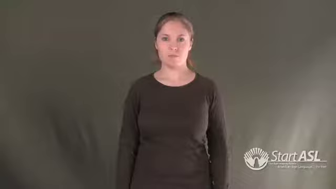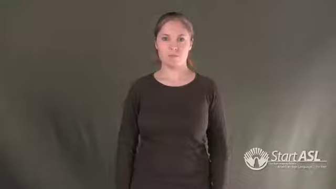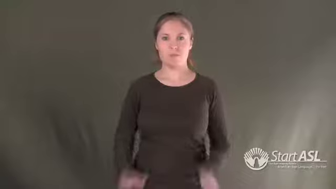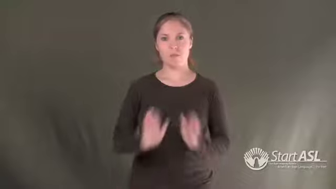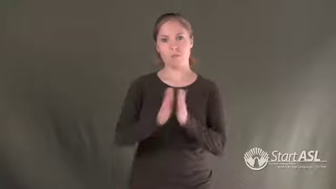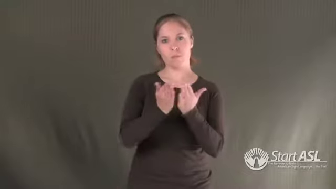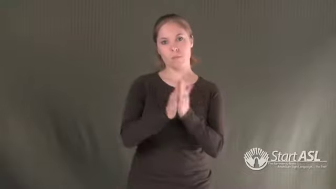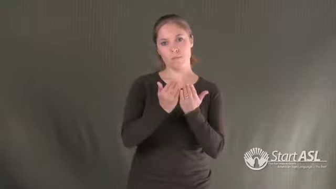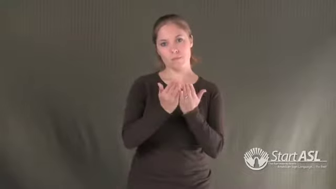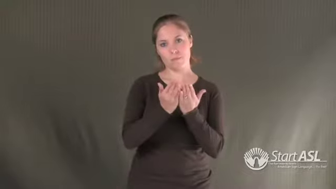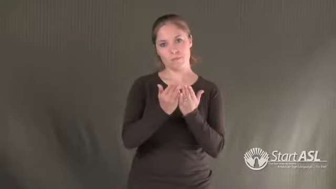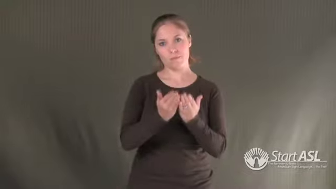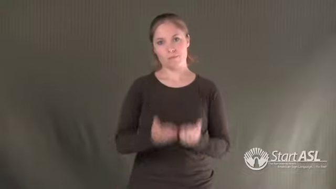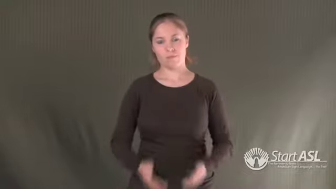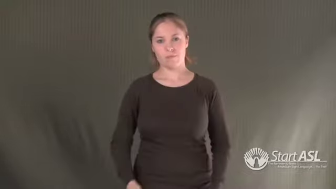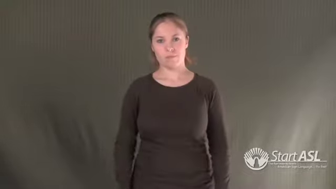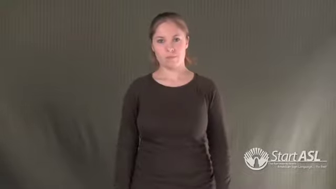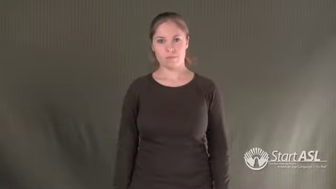book